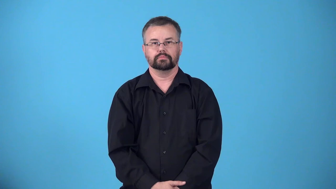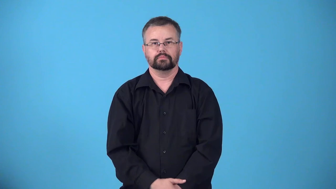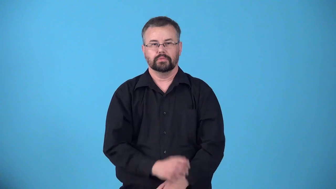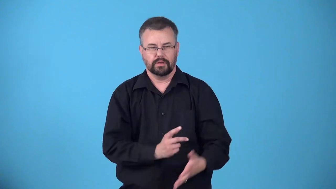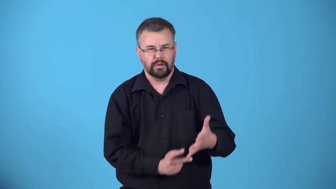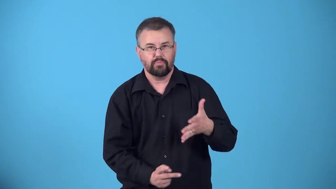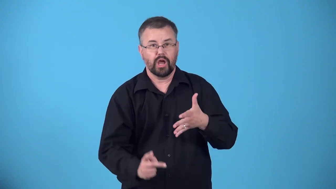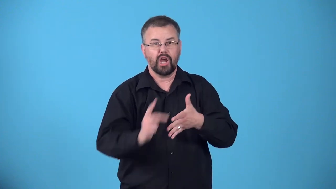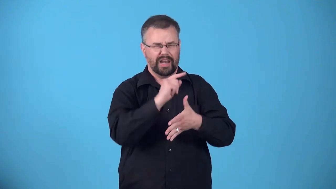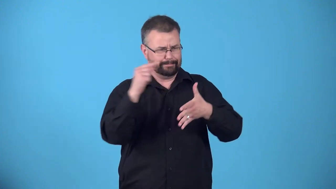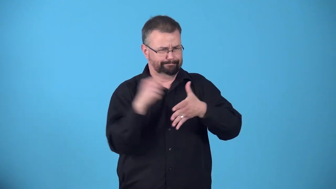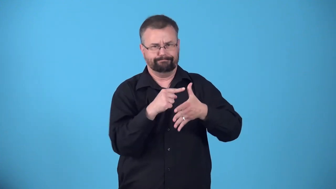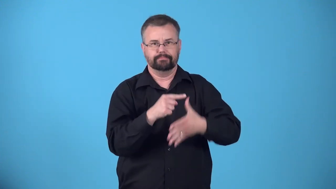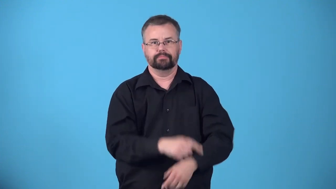at the top of the list